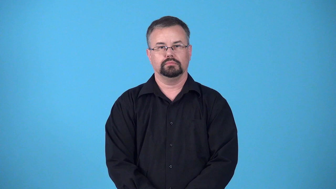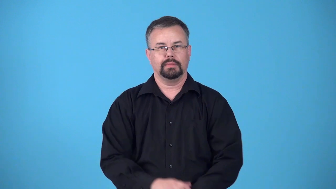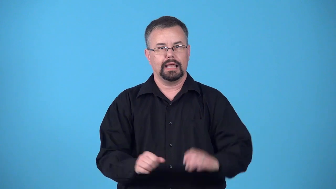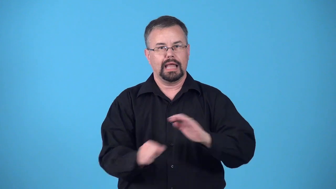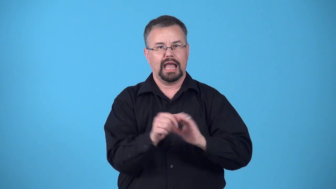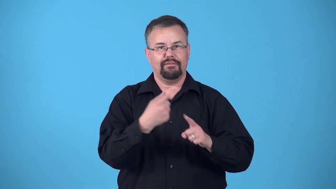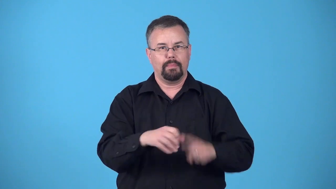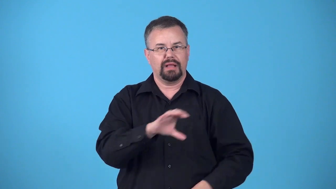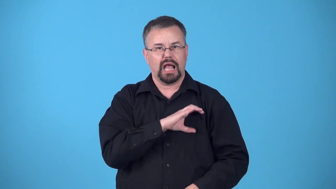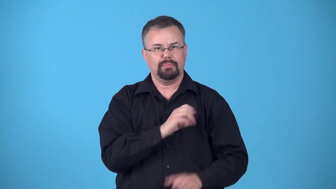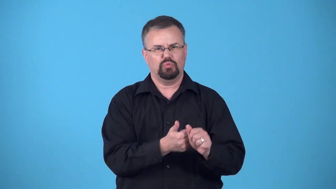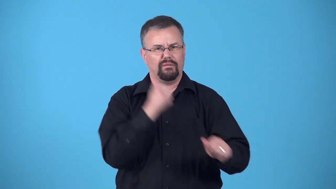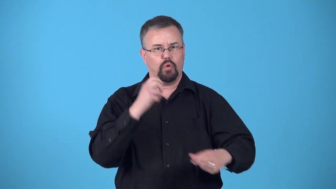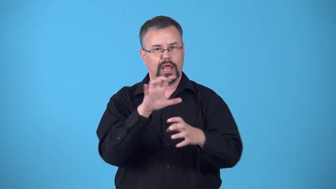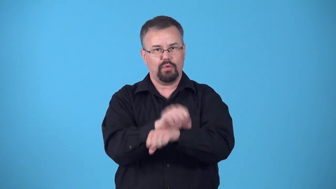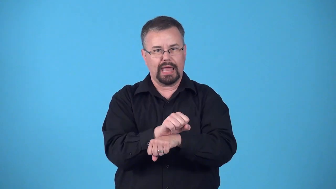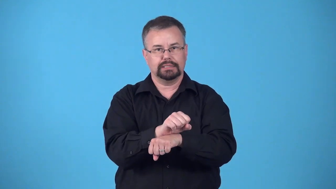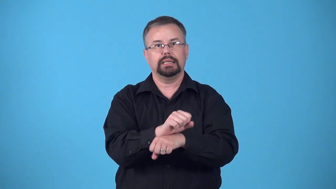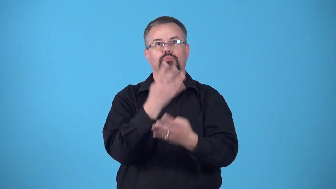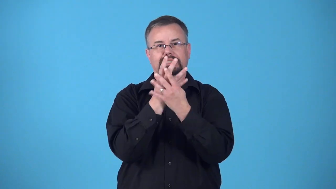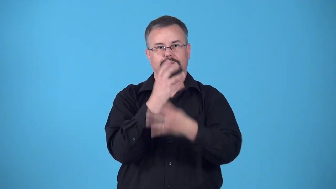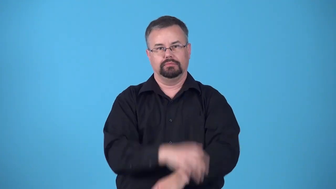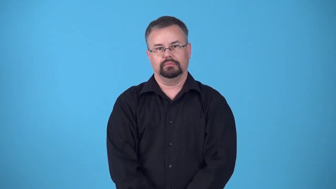on the lam, on the run